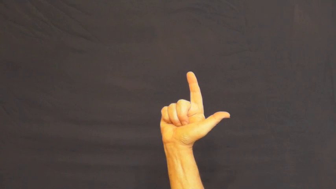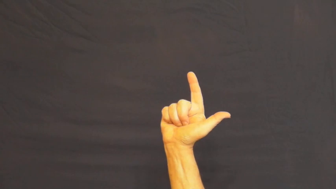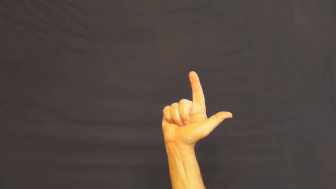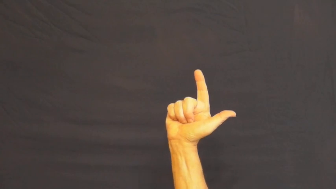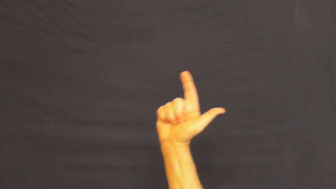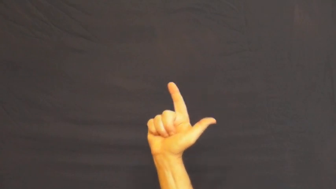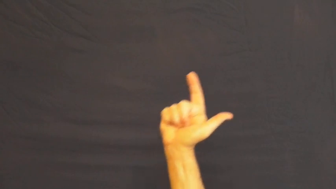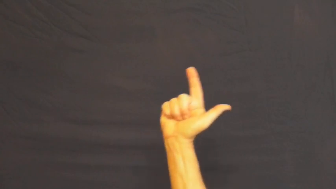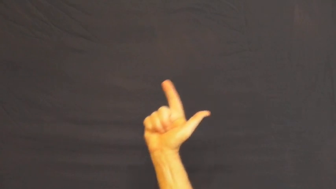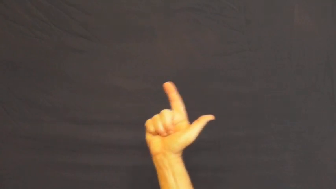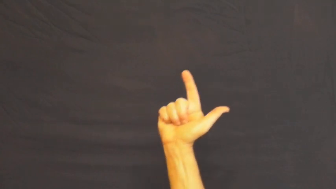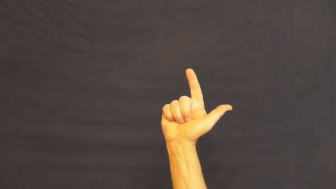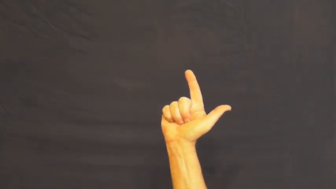Lansdale,PA,Lima,OH